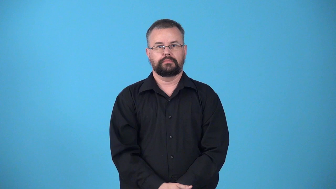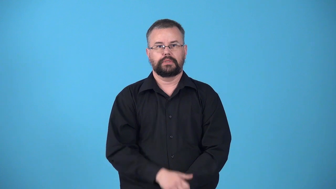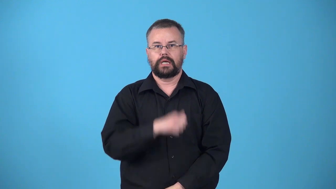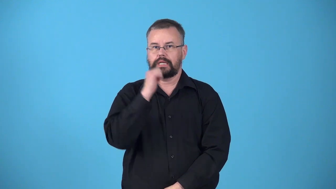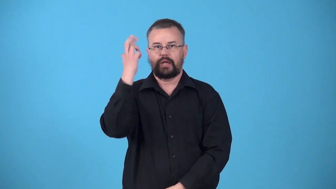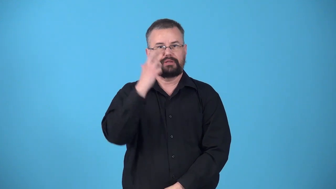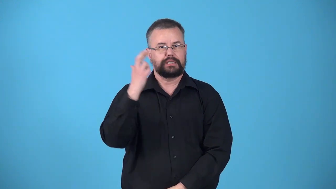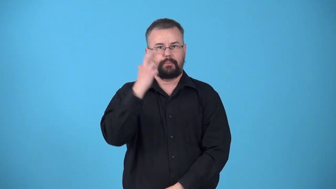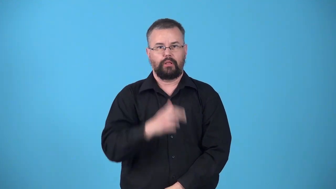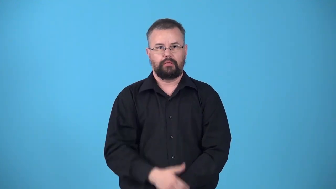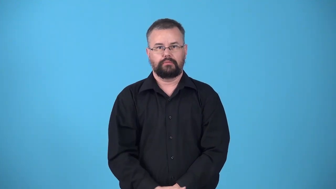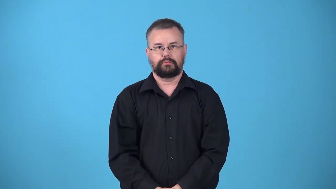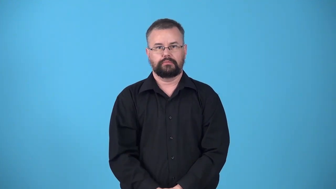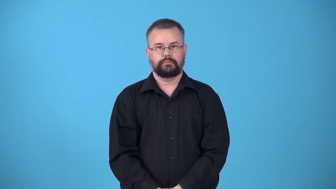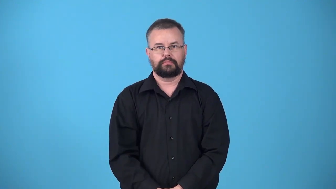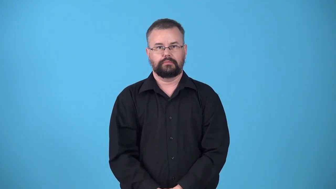unsound